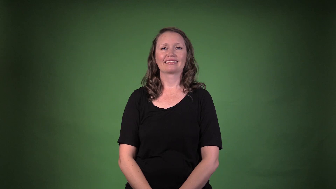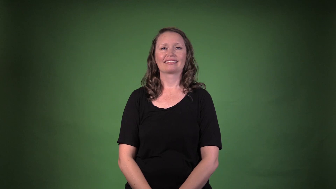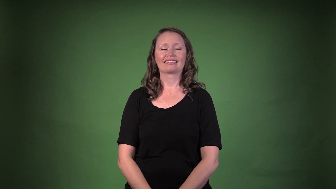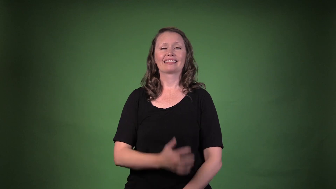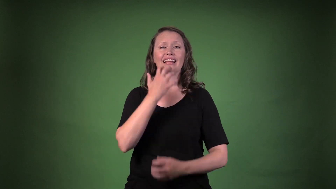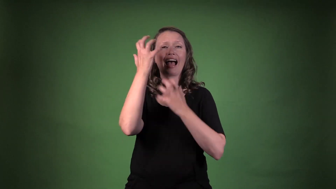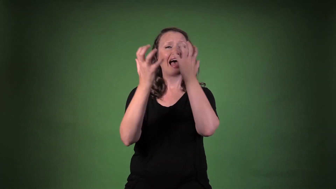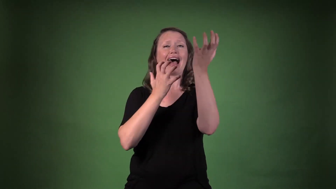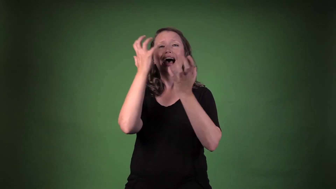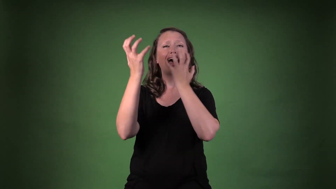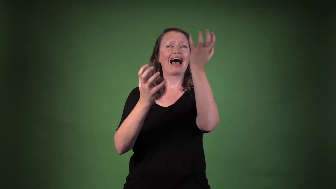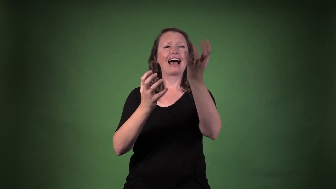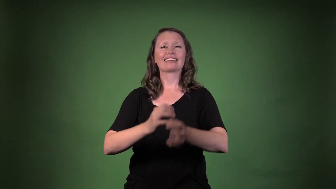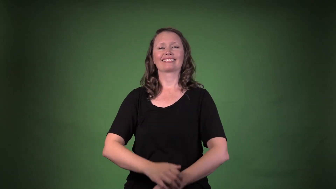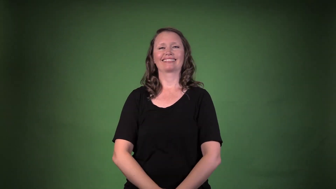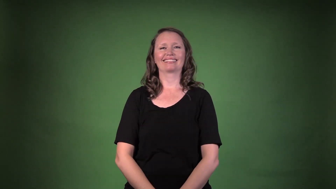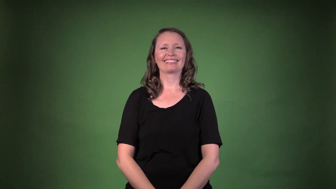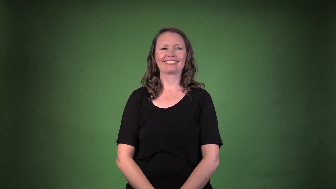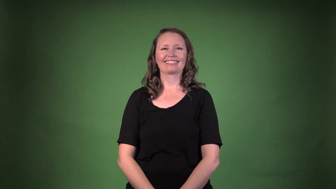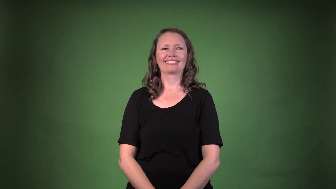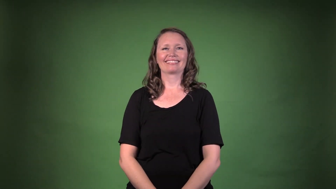Yell